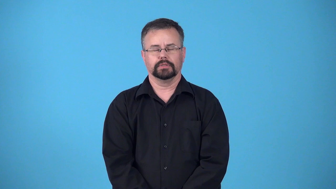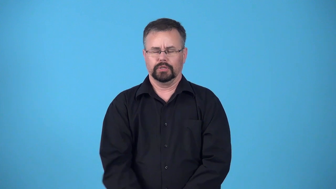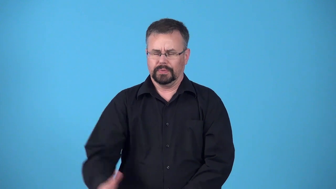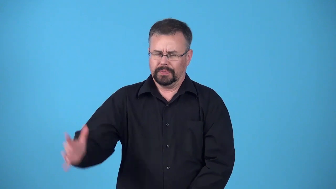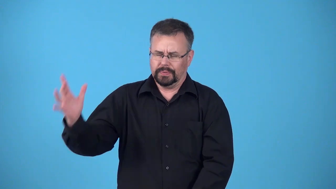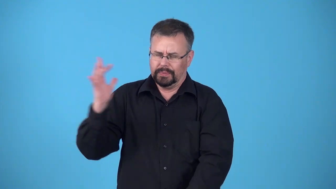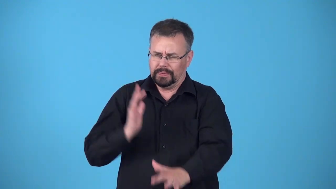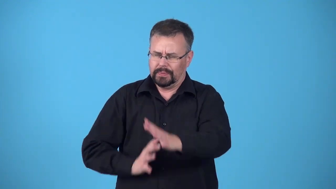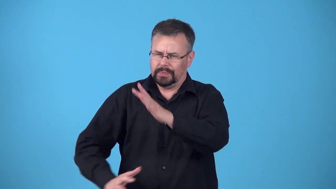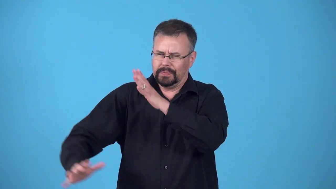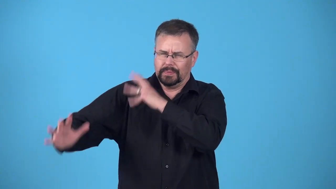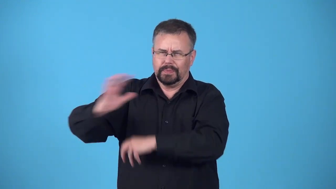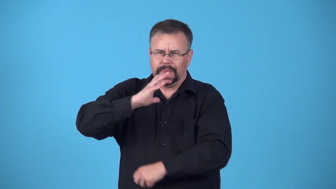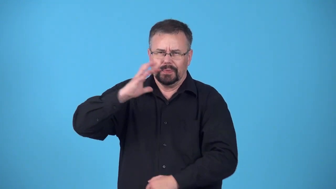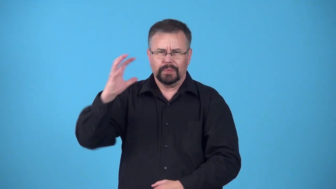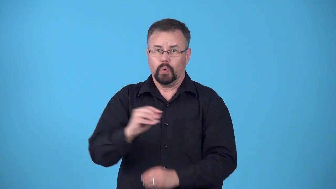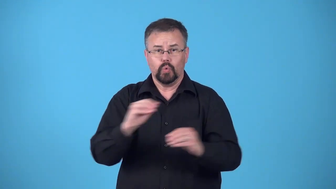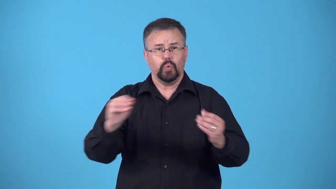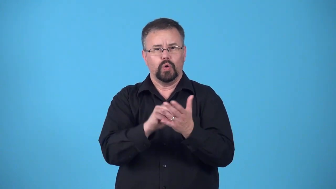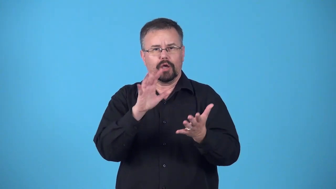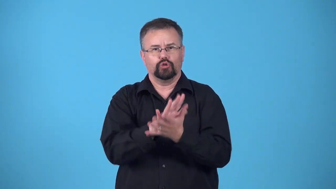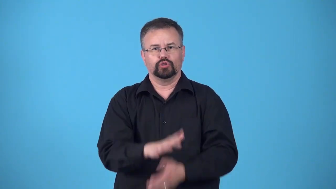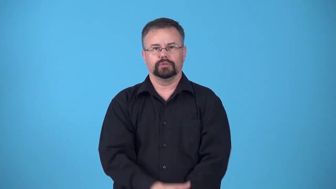time out of mind